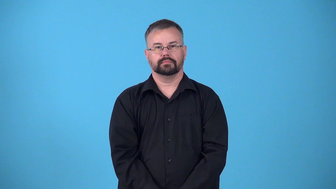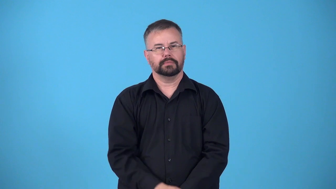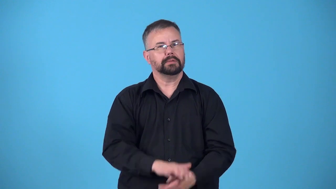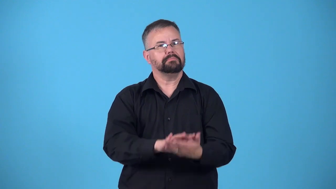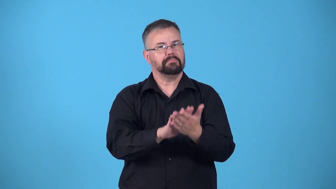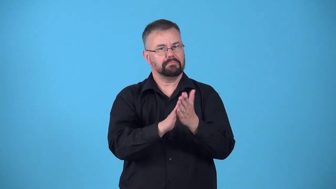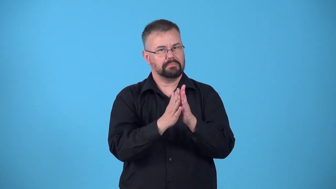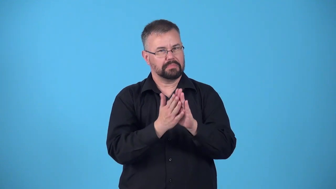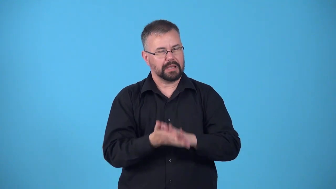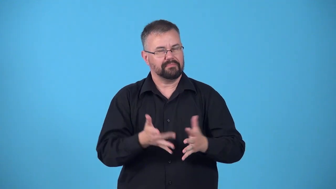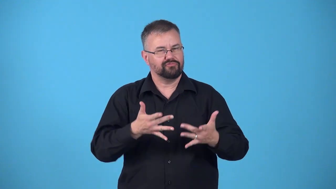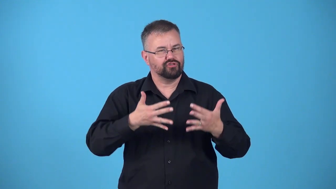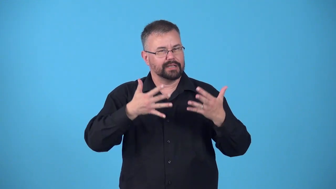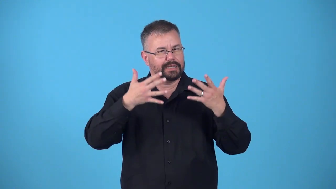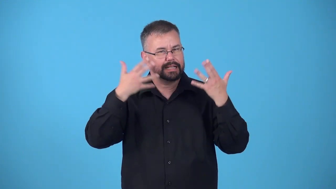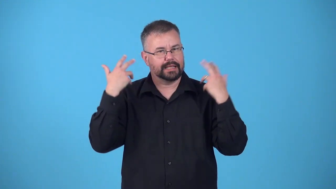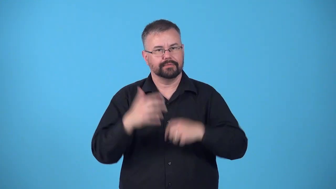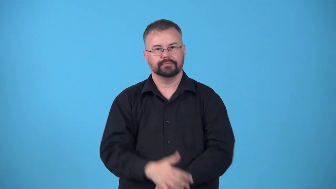thaw